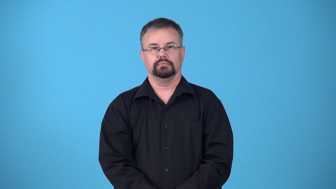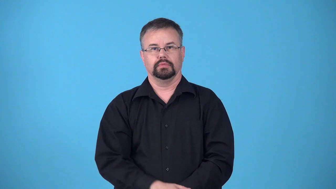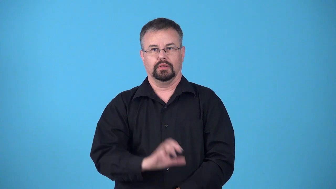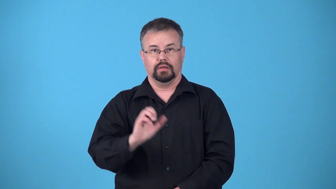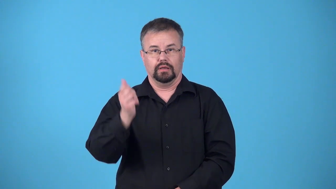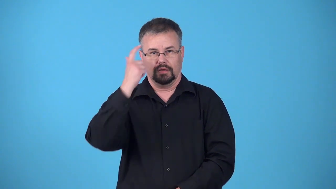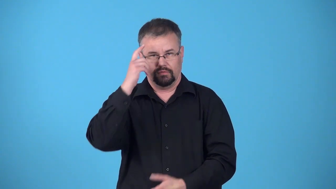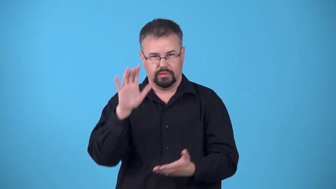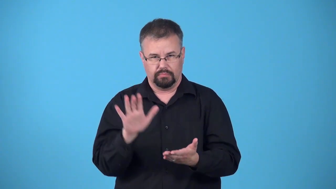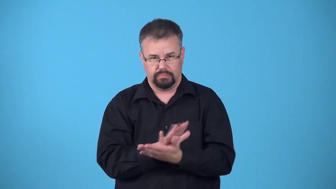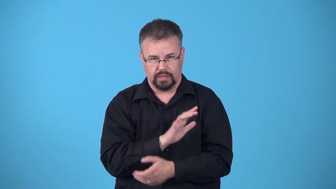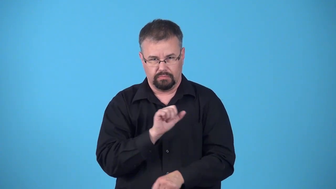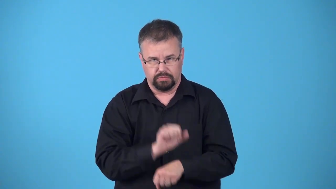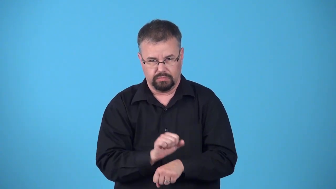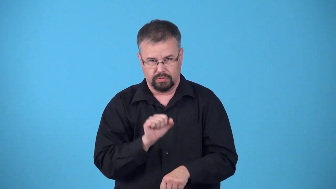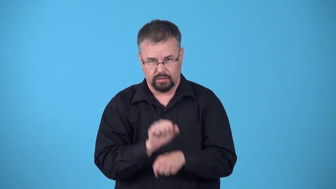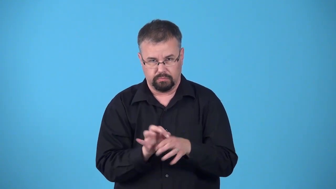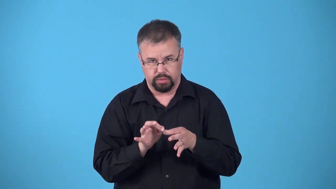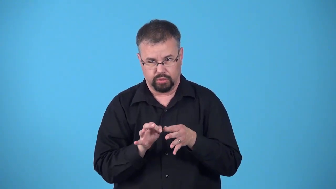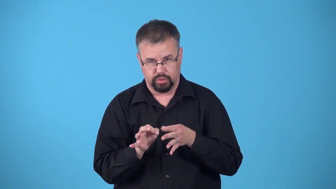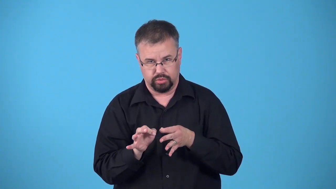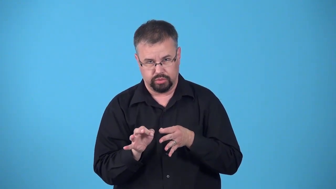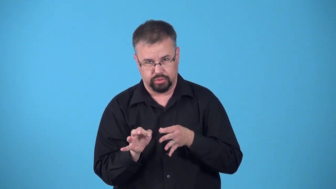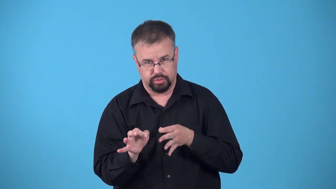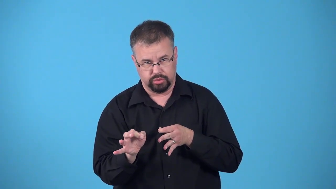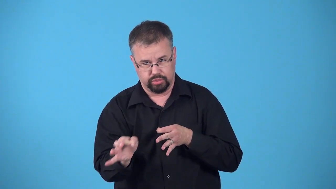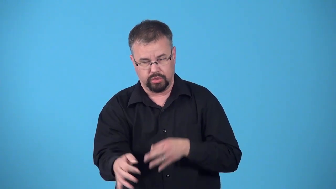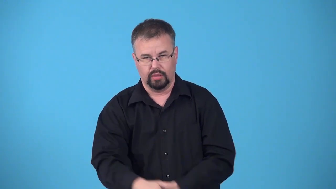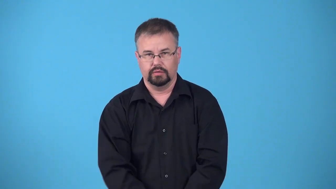red tape